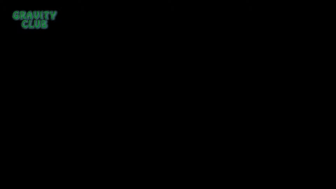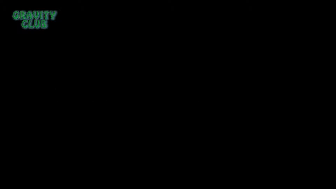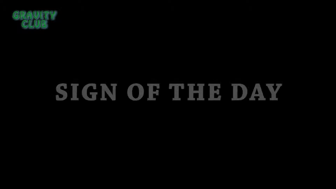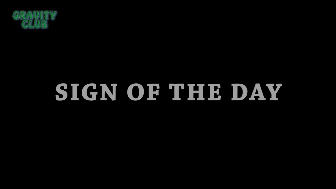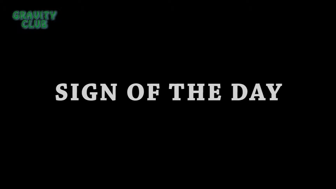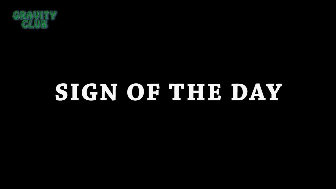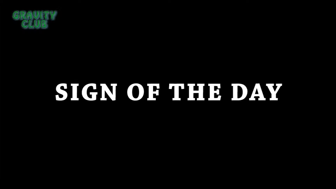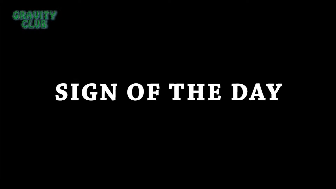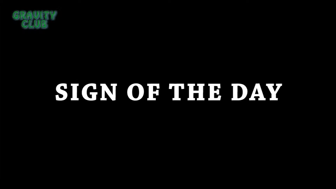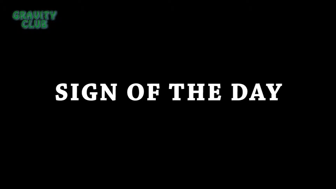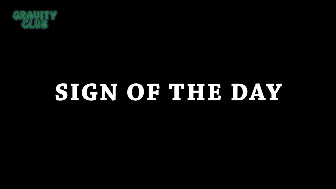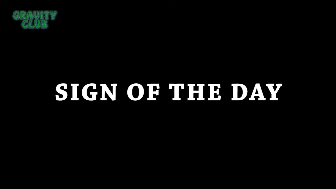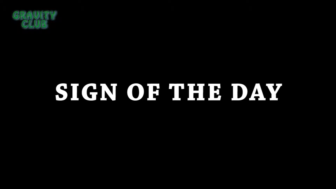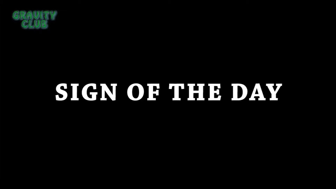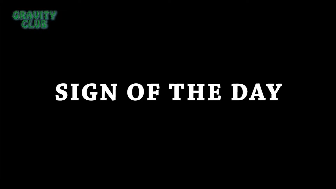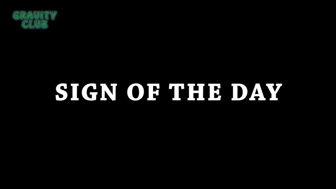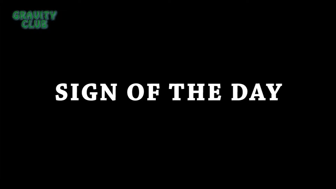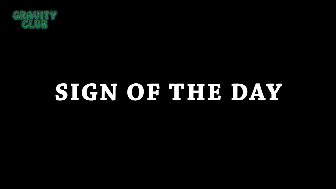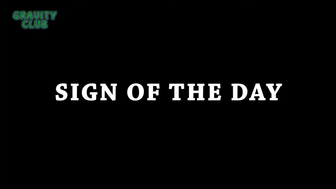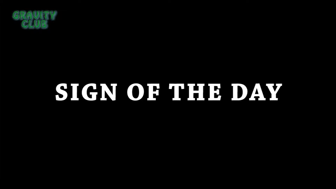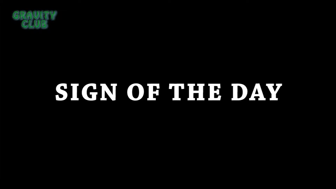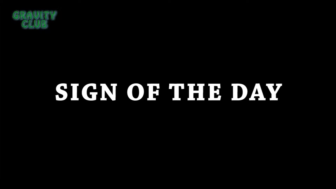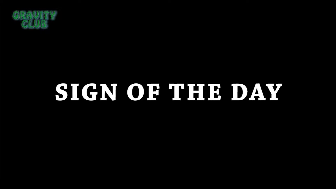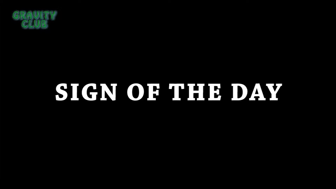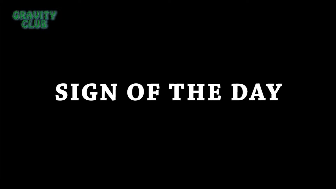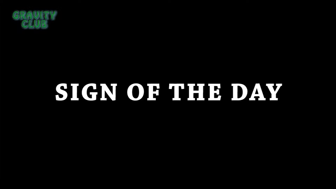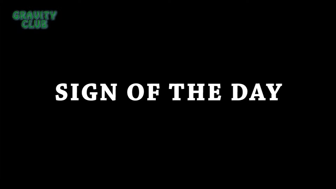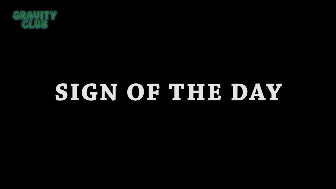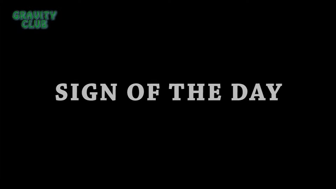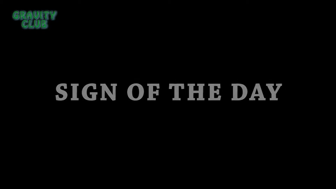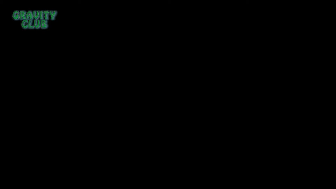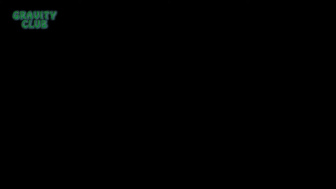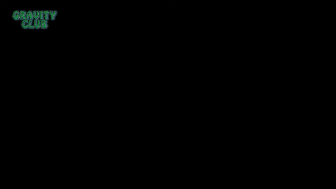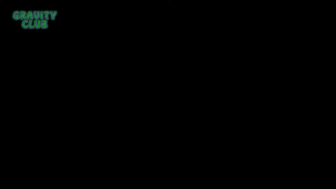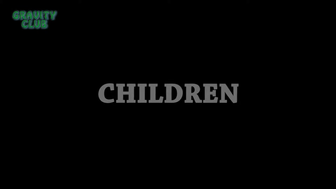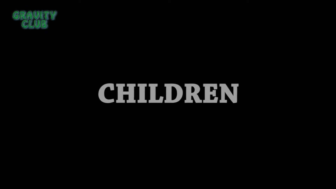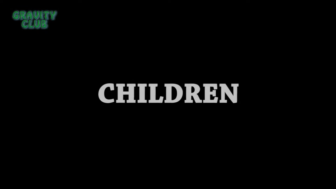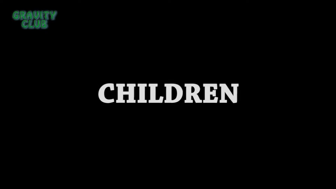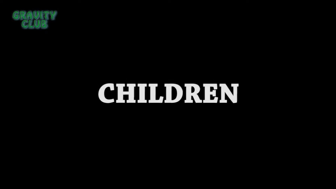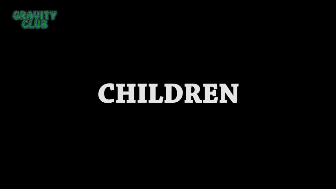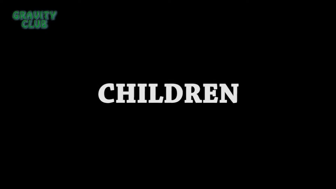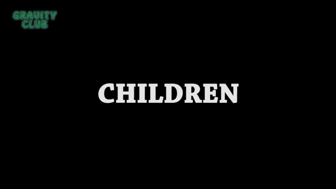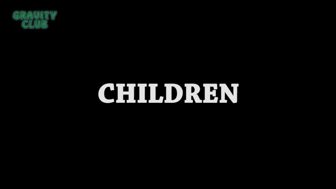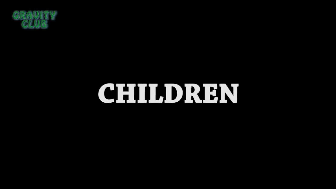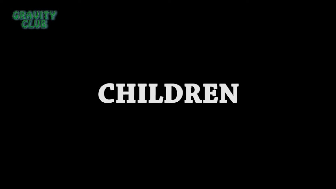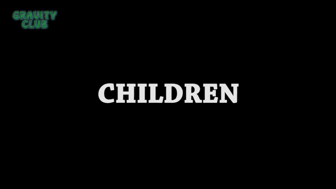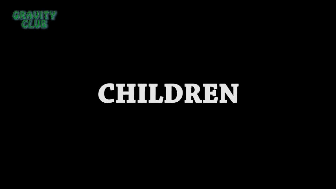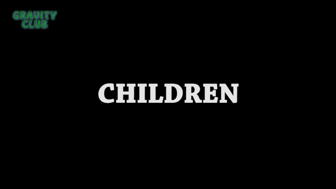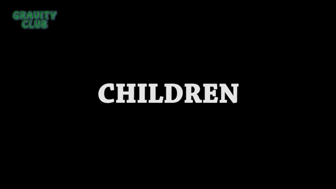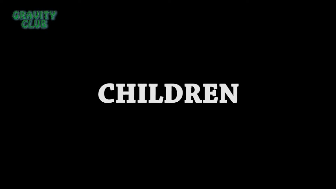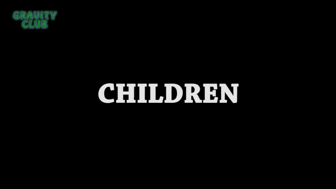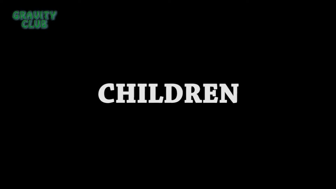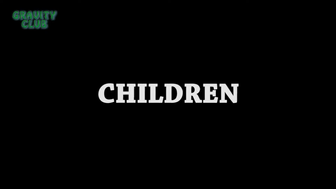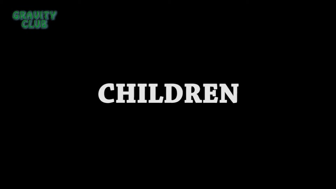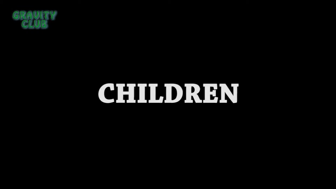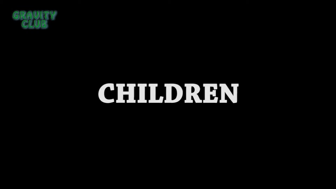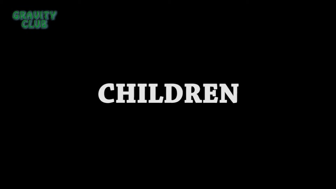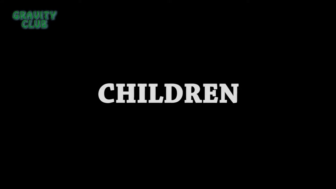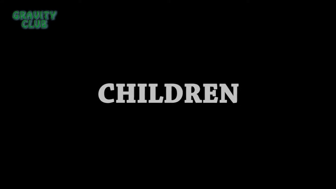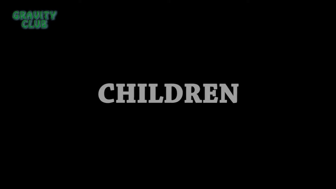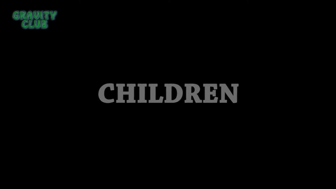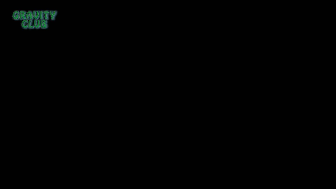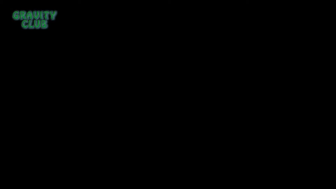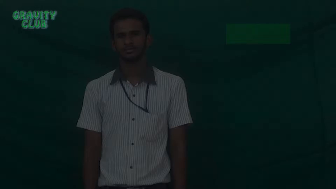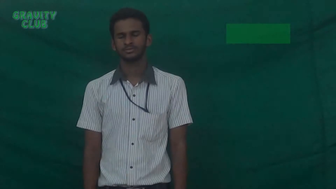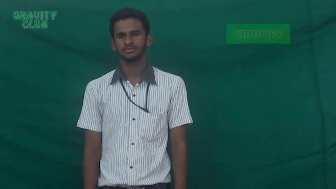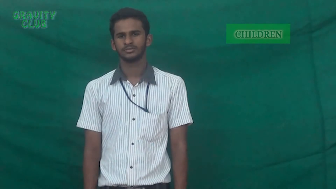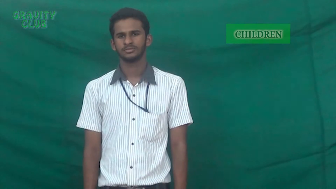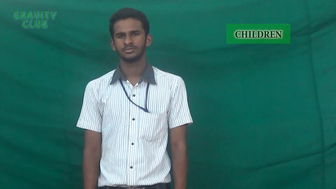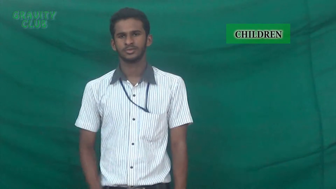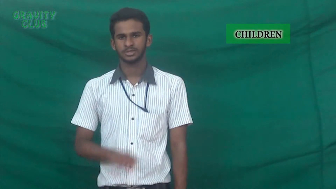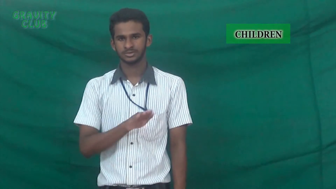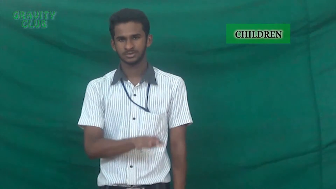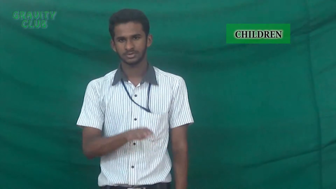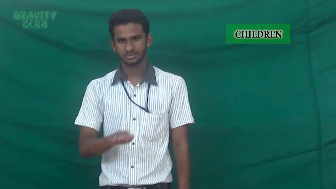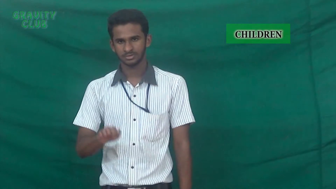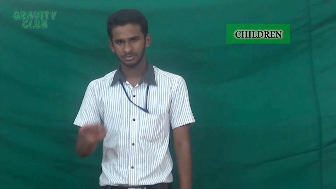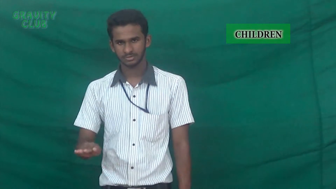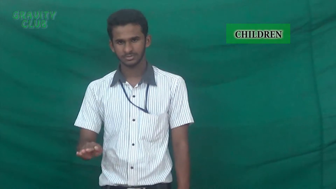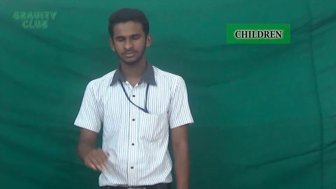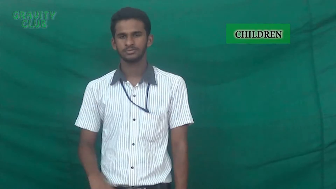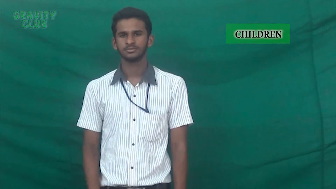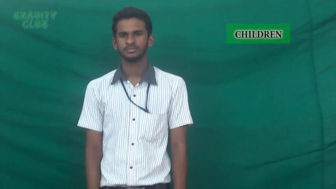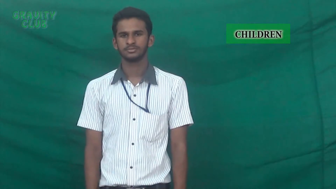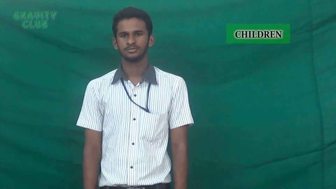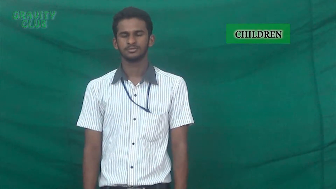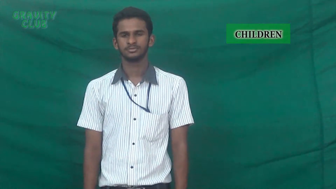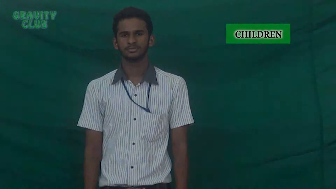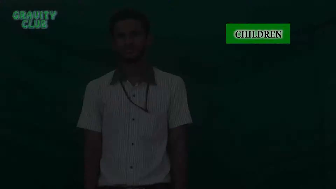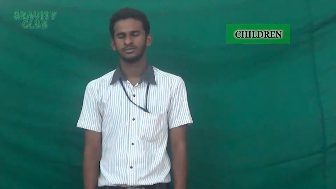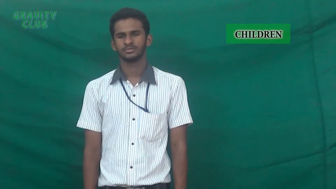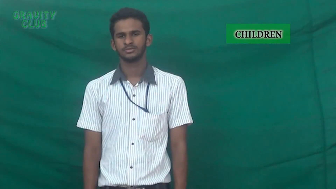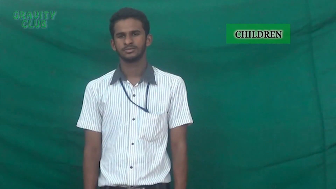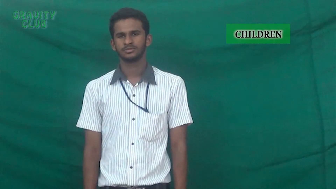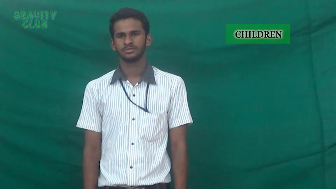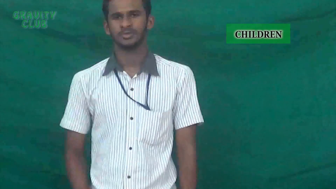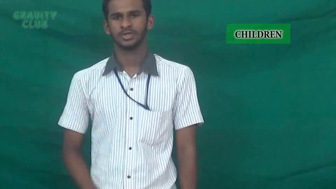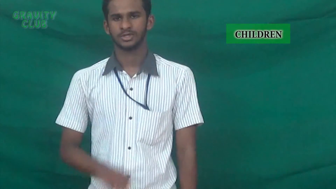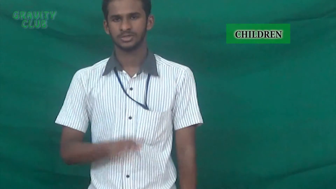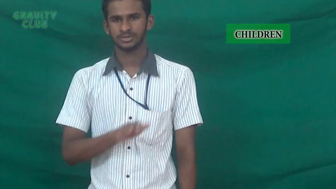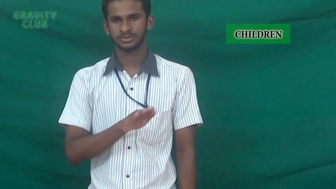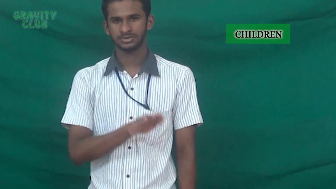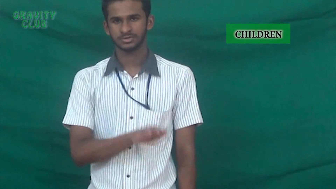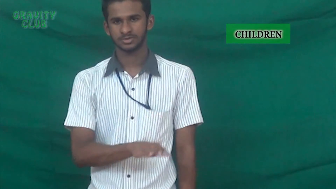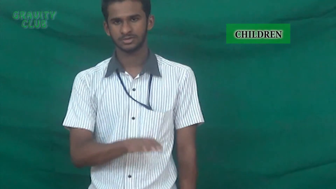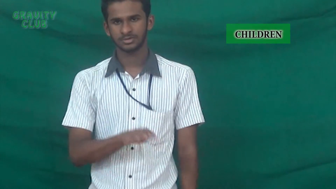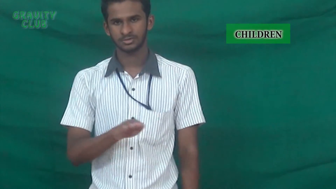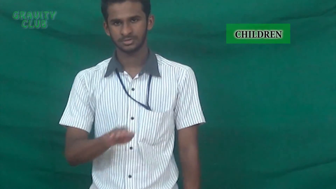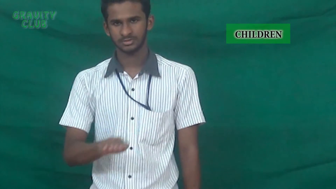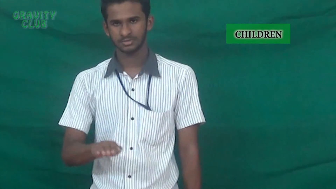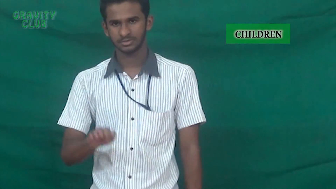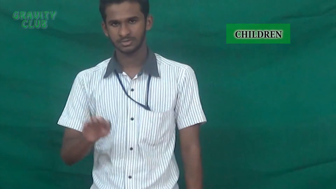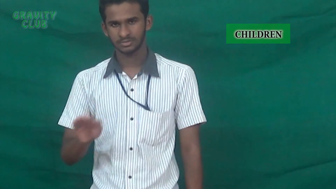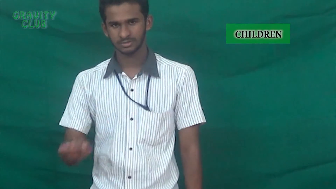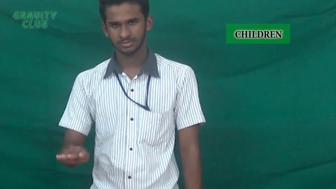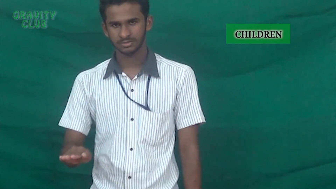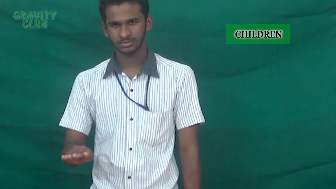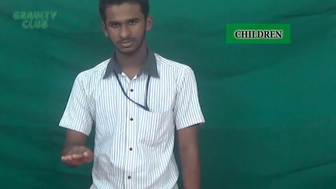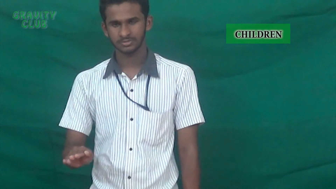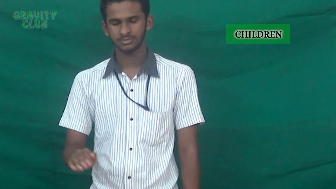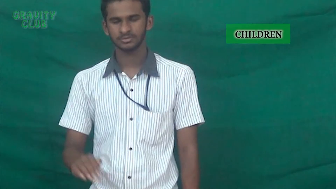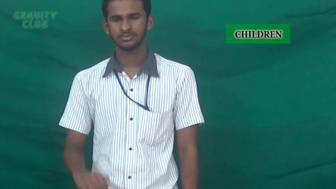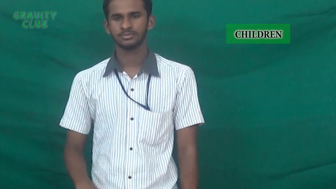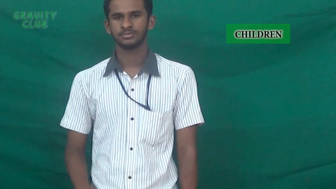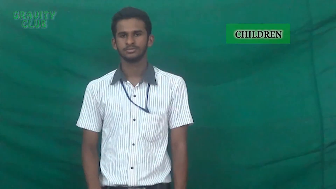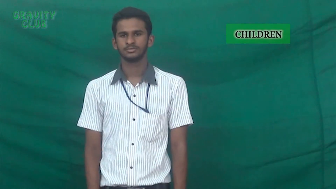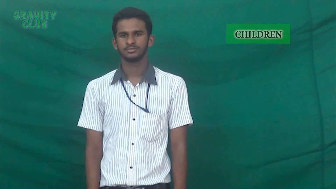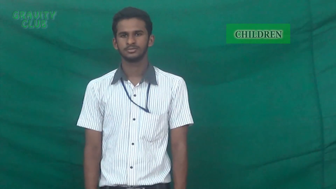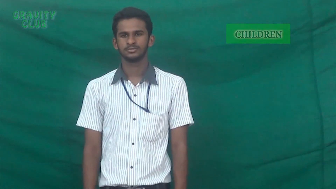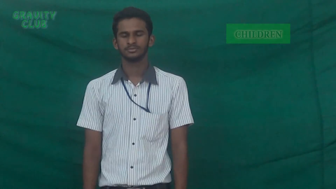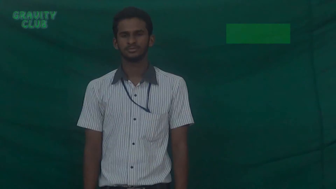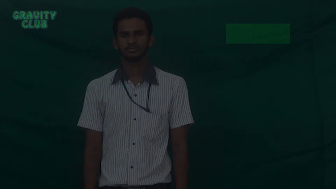Children